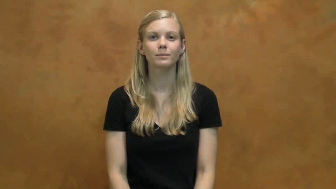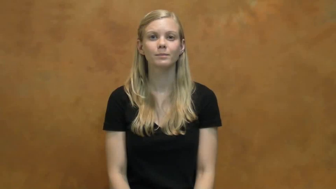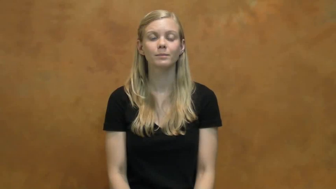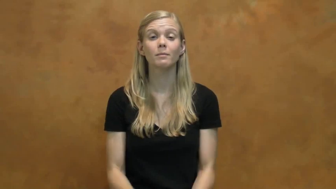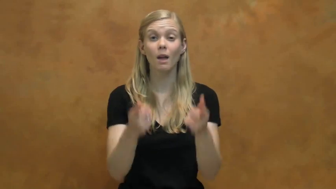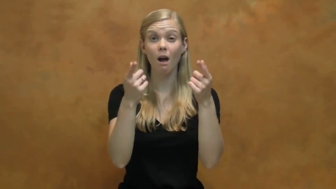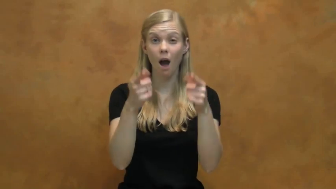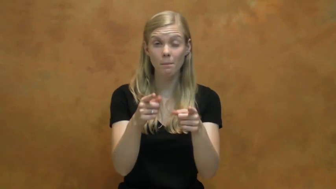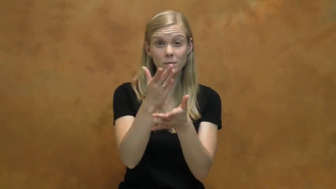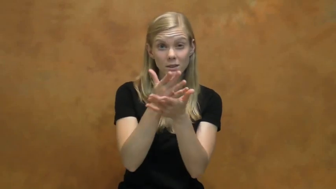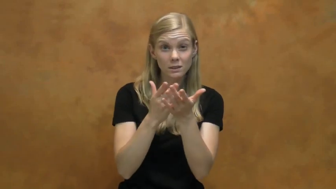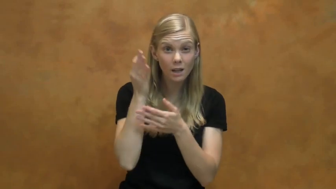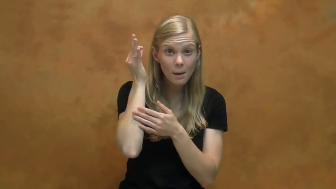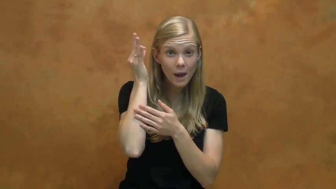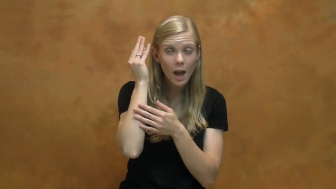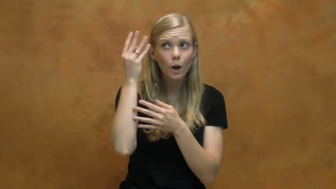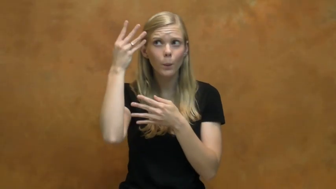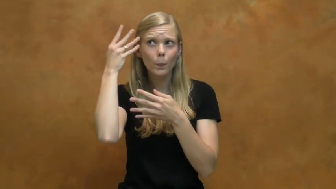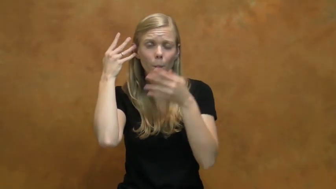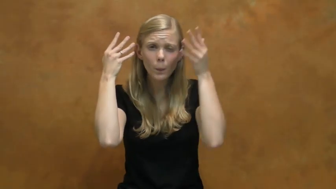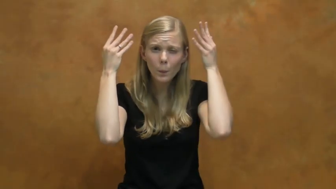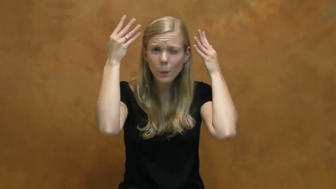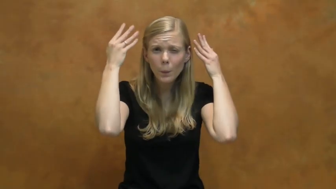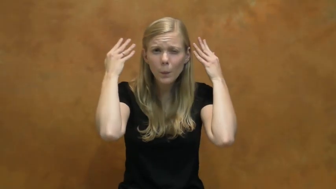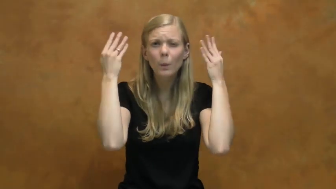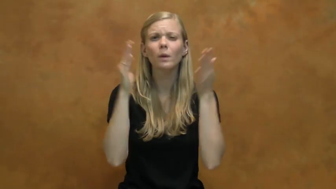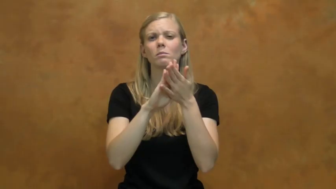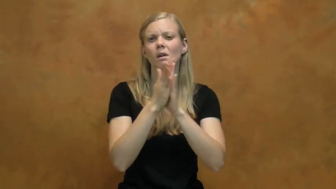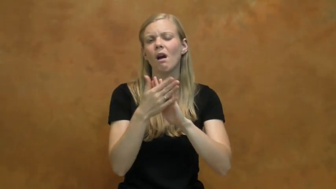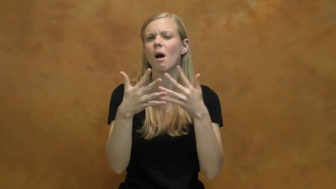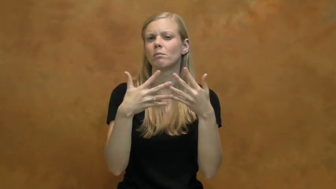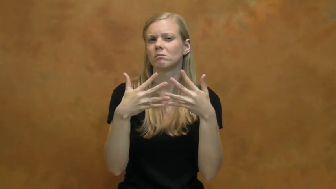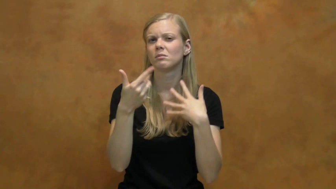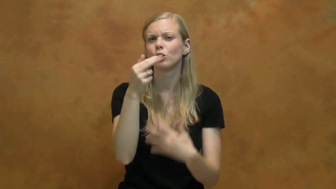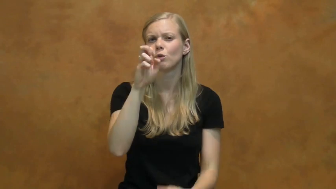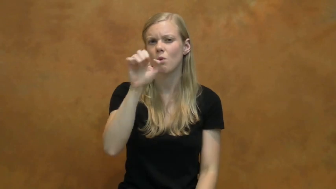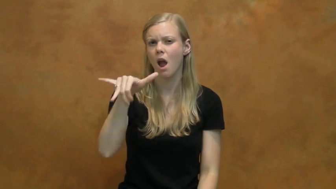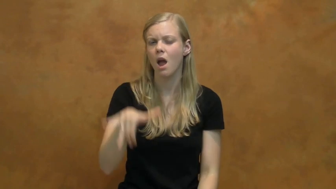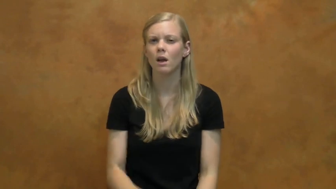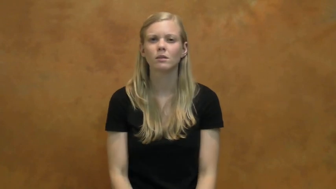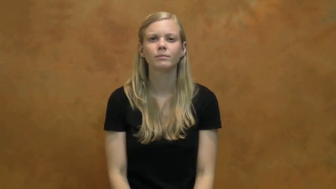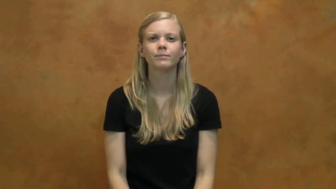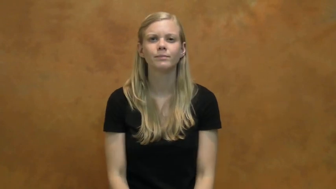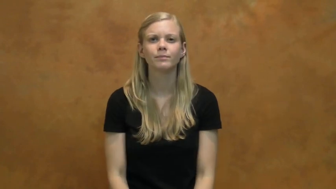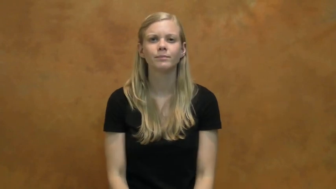hair streaked with grey